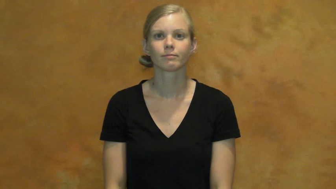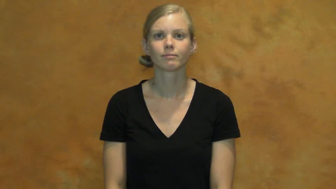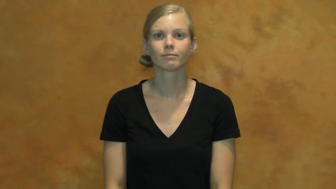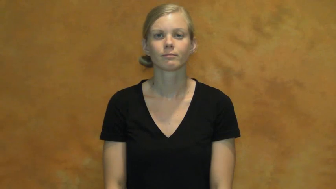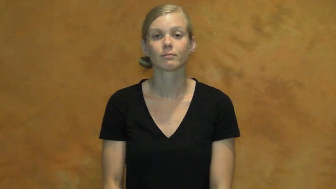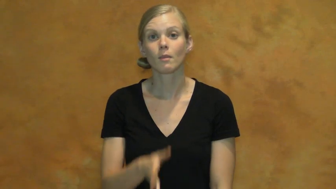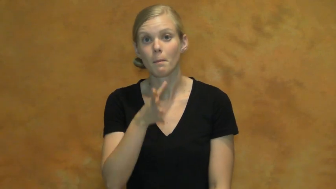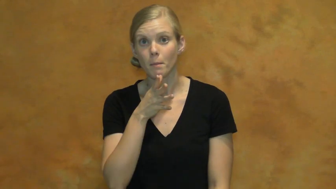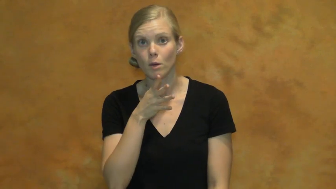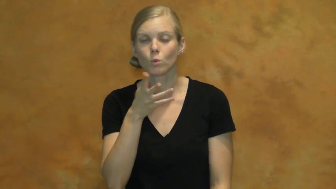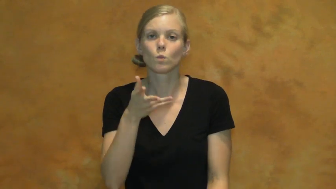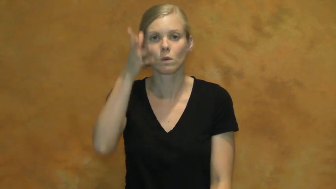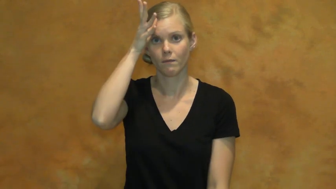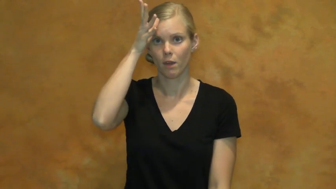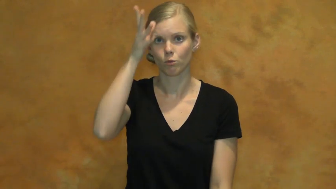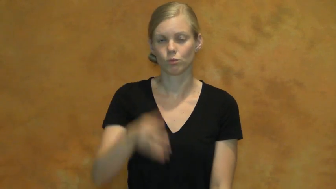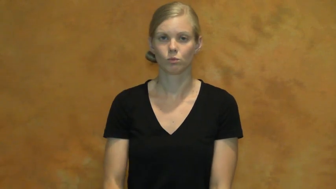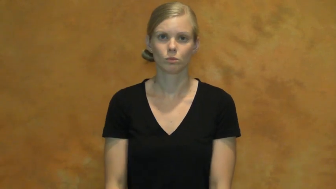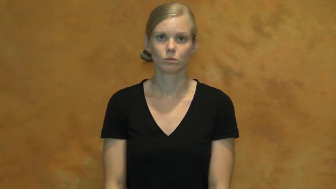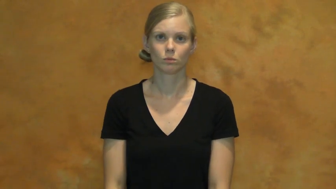parent